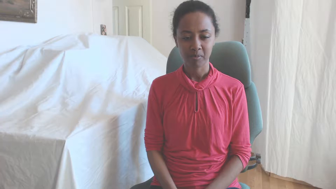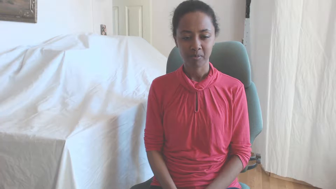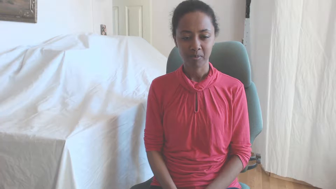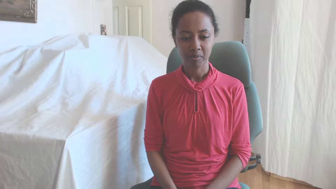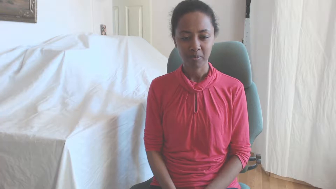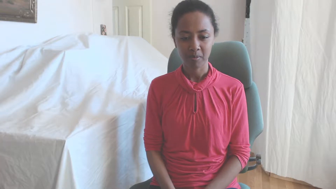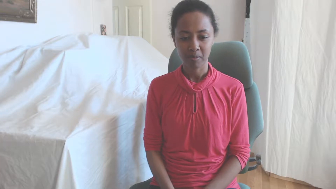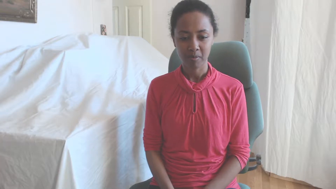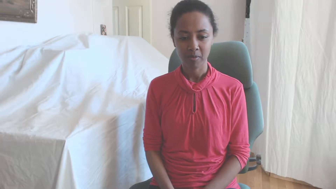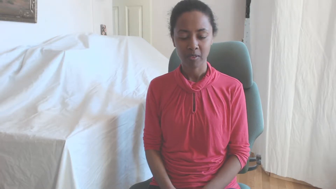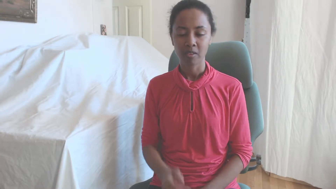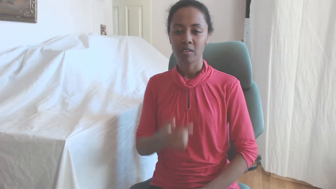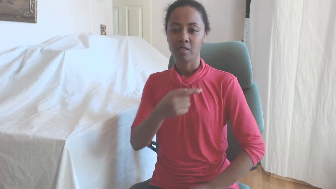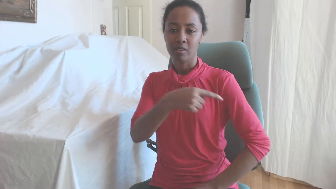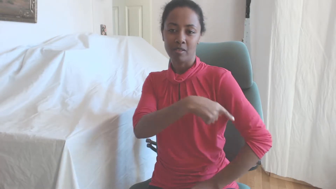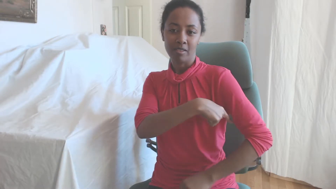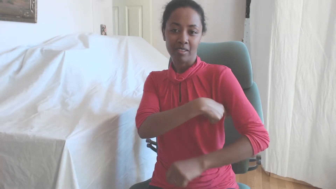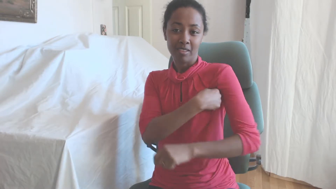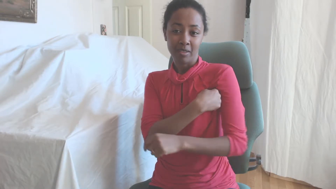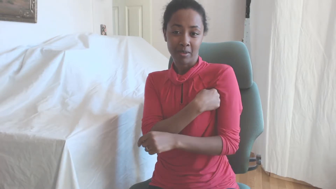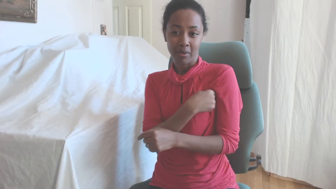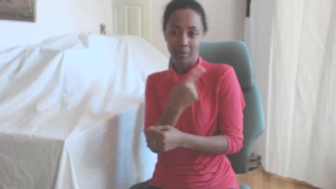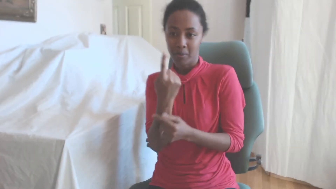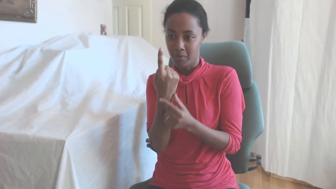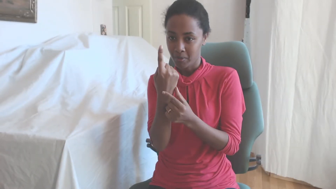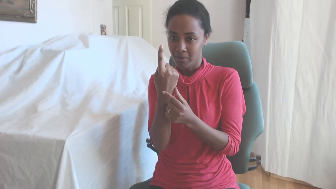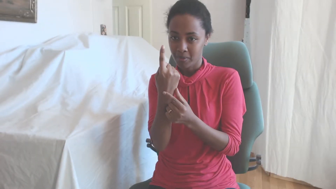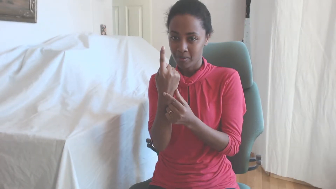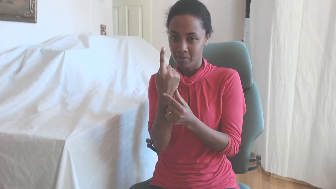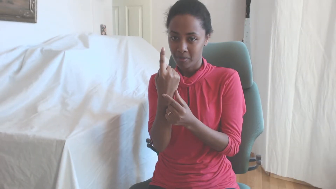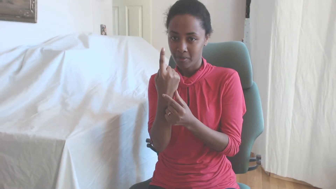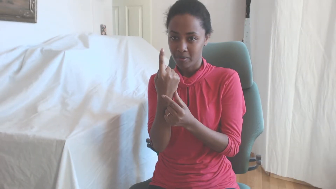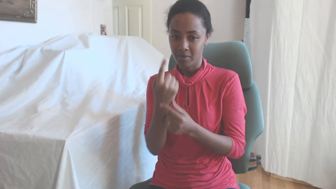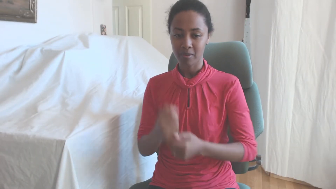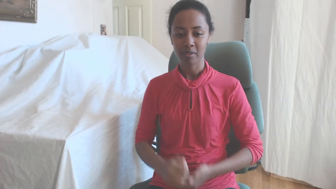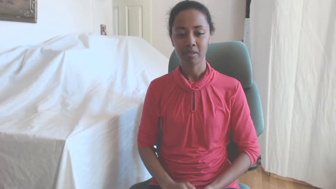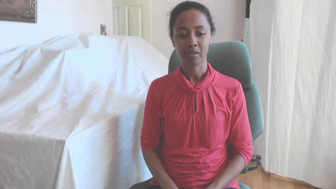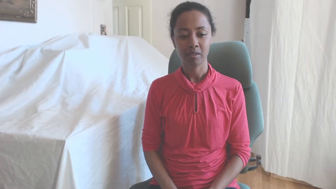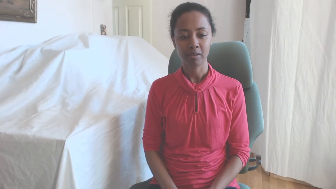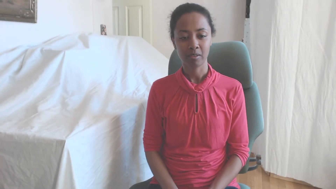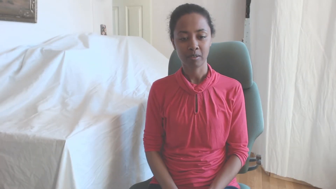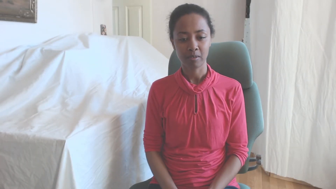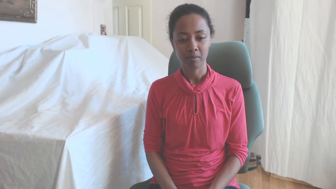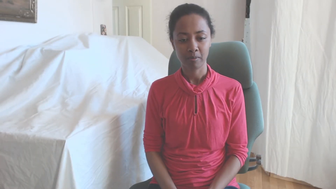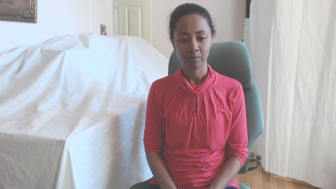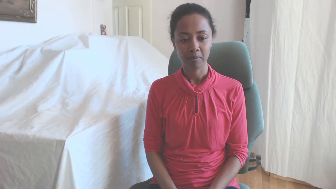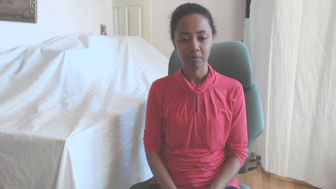thermometer